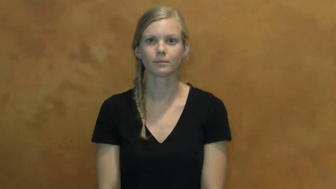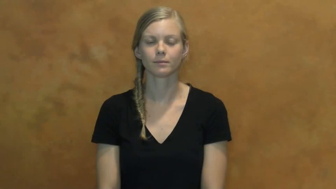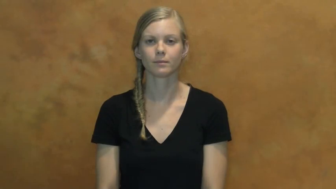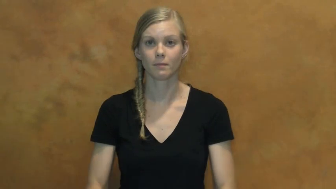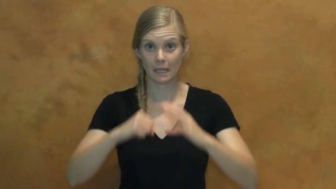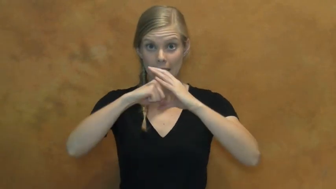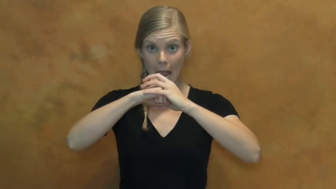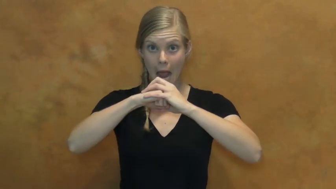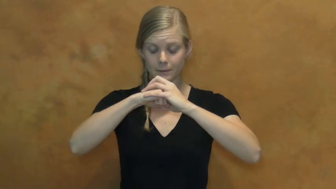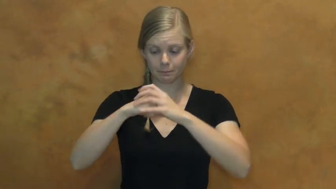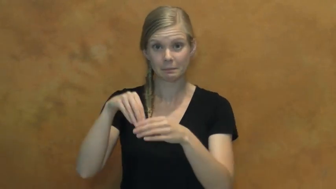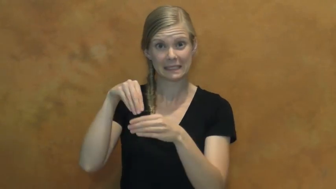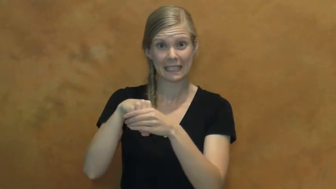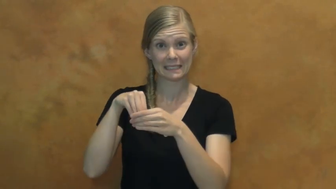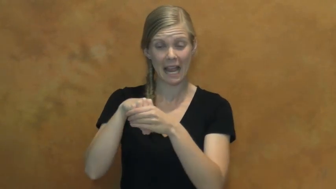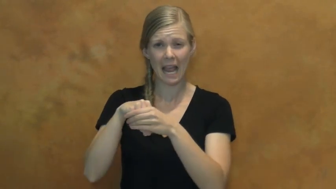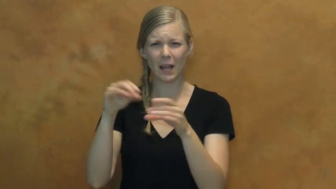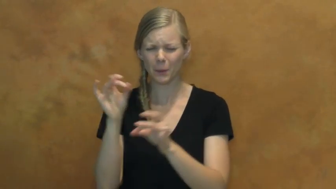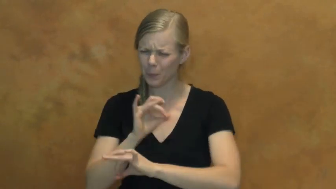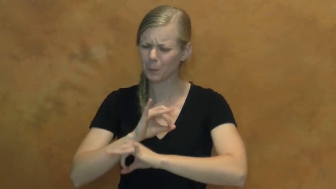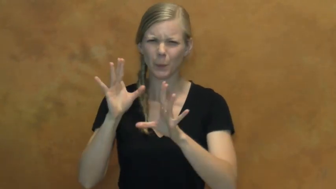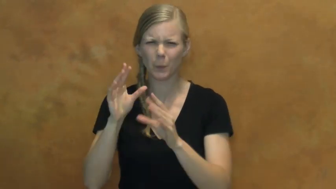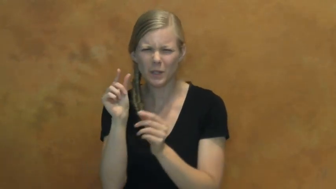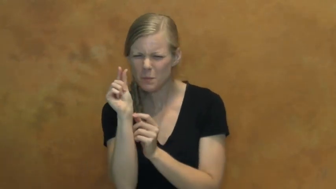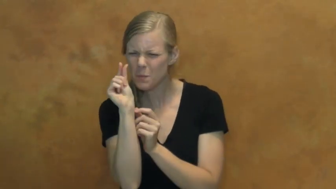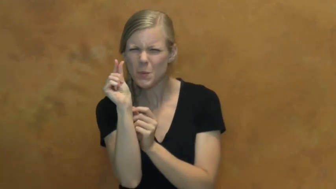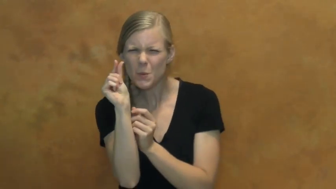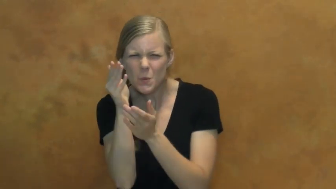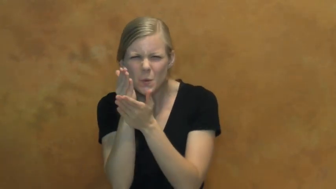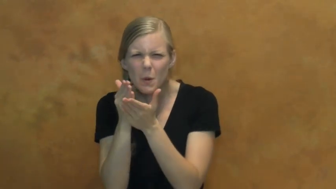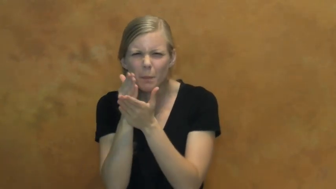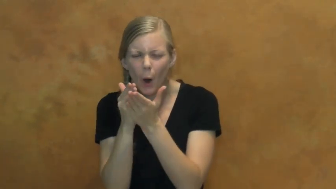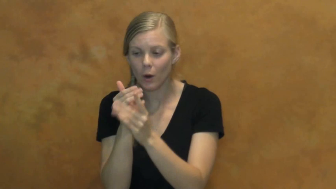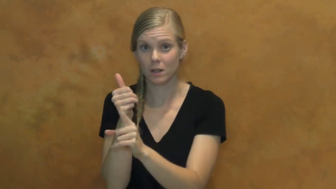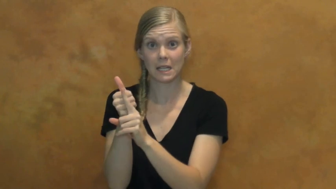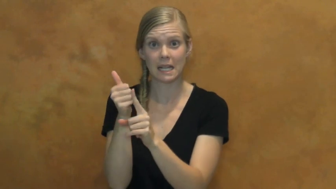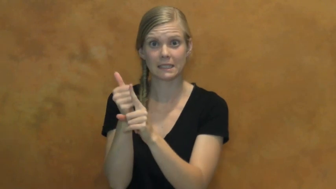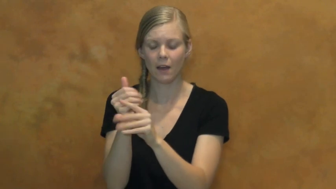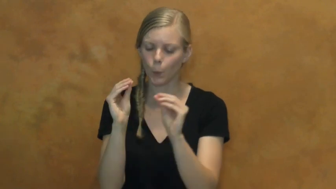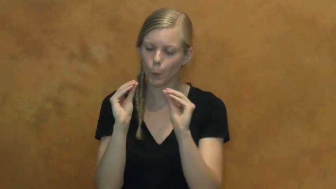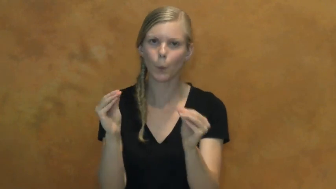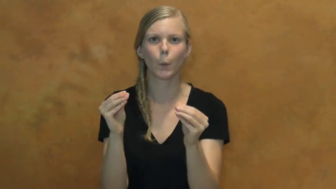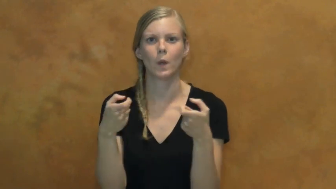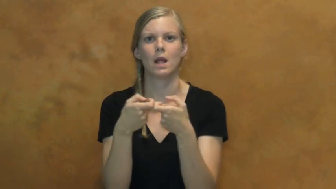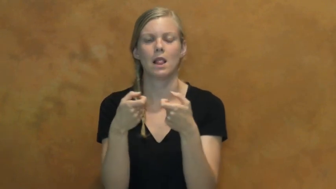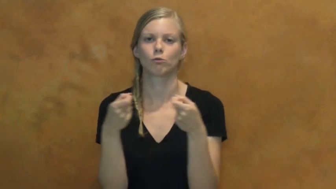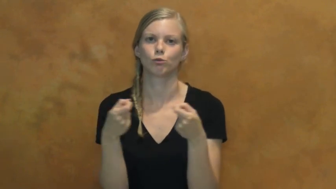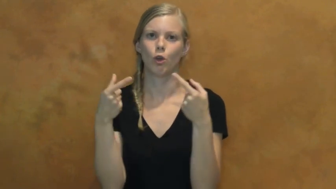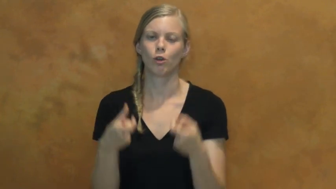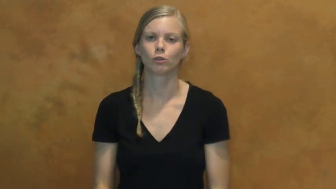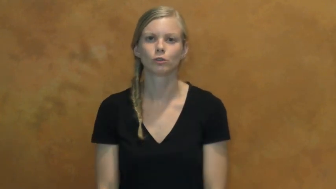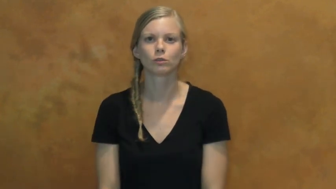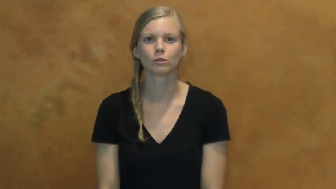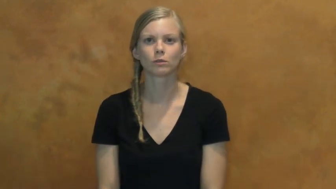neutron